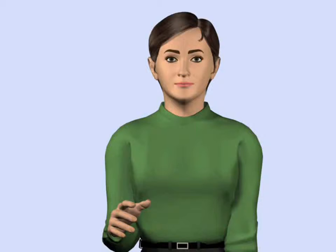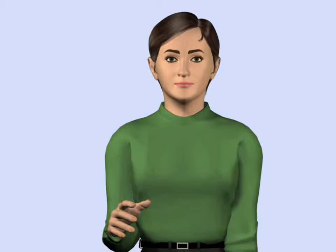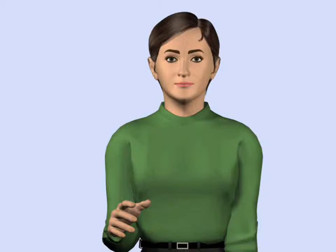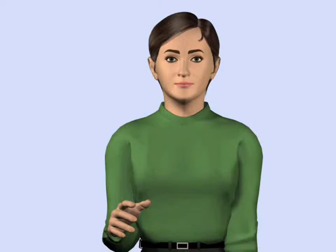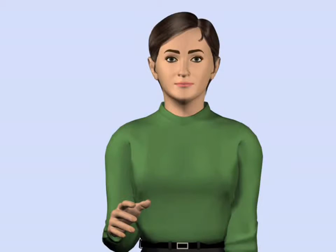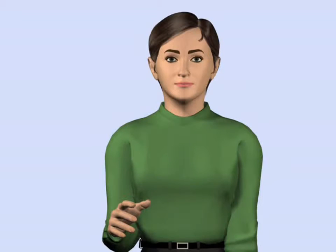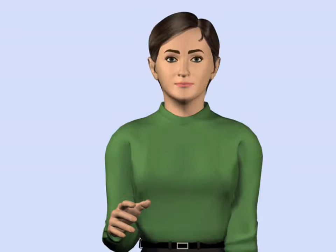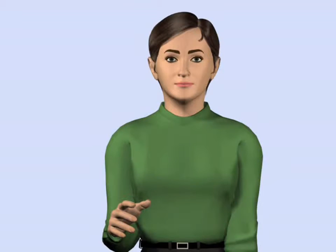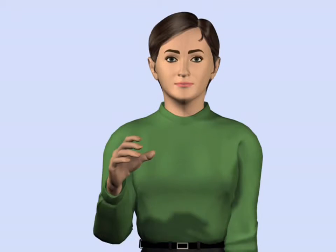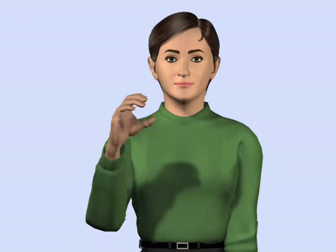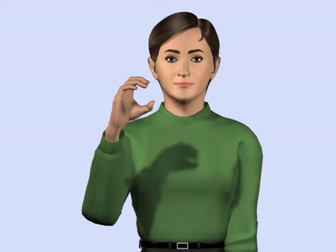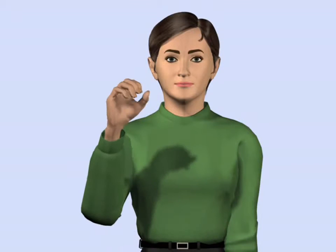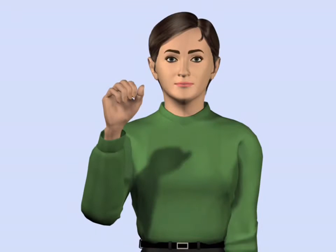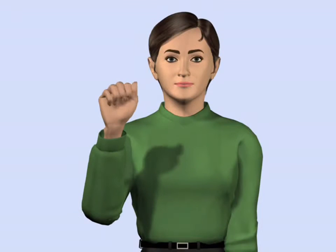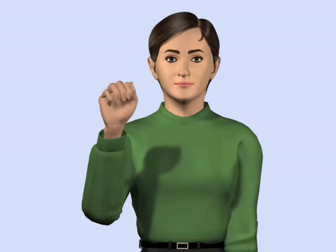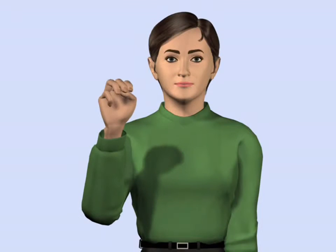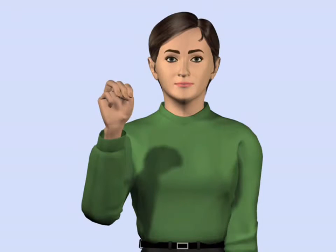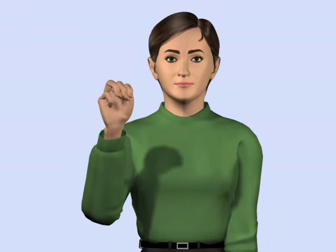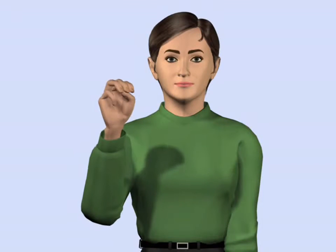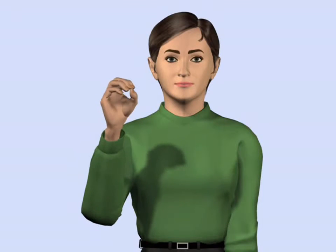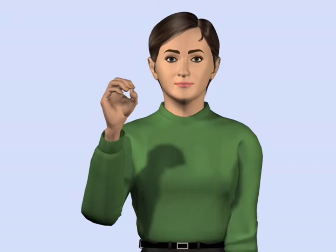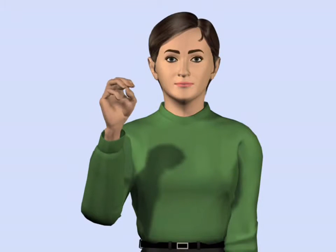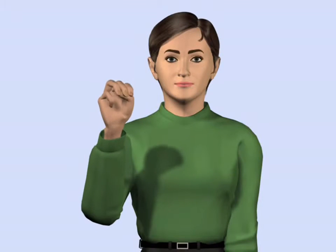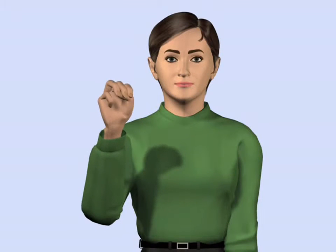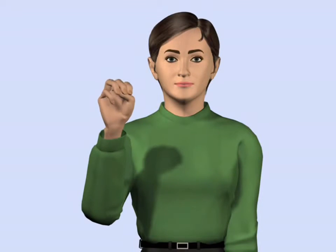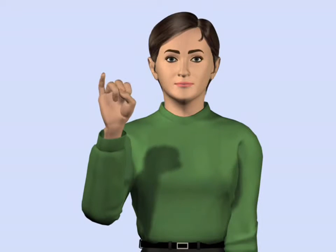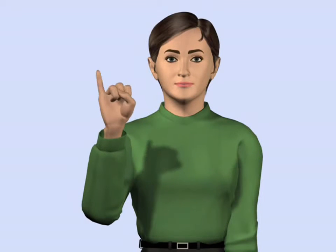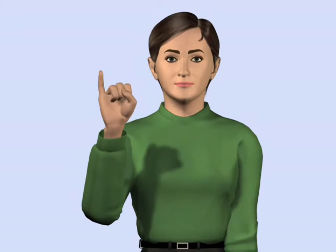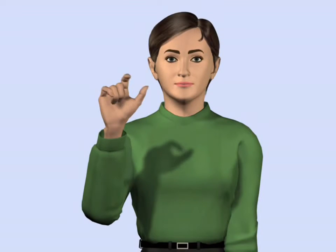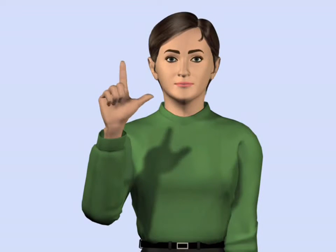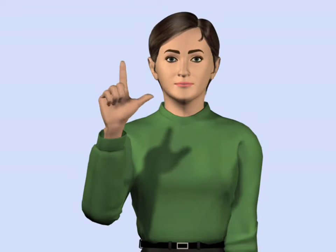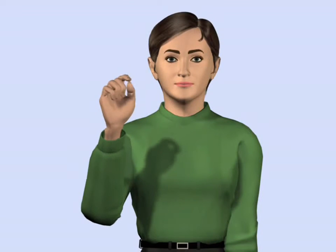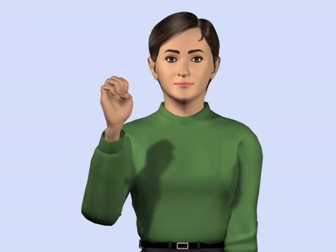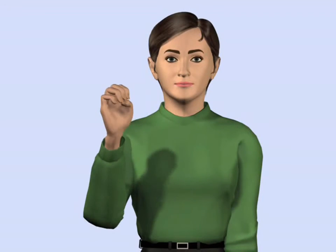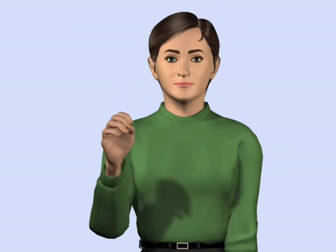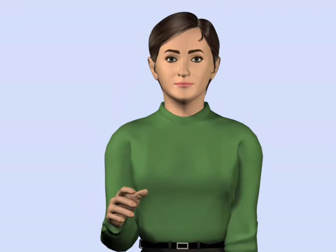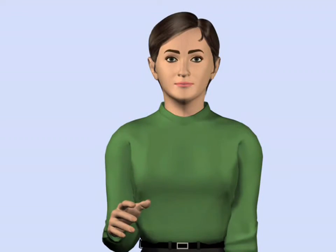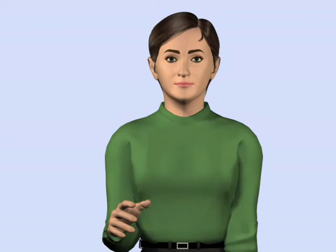camomile